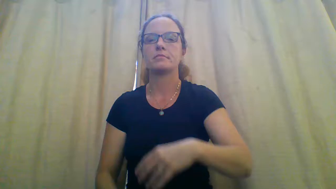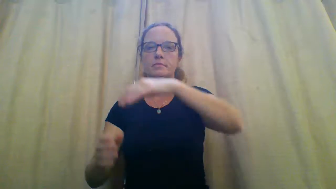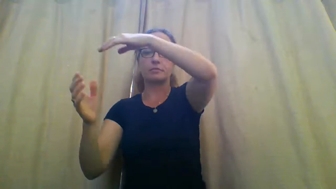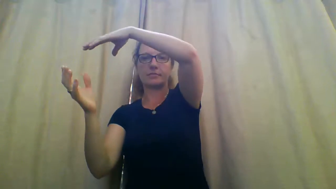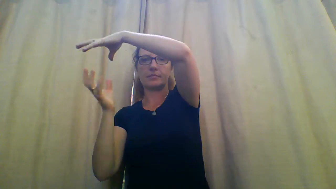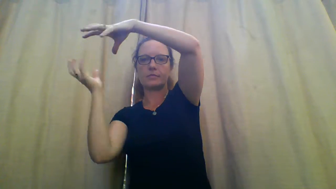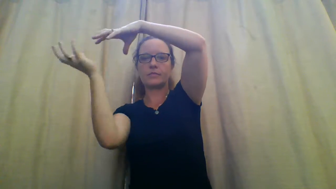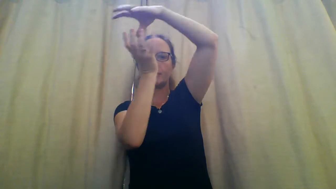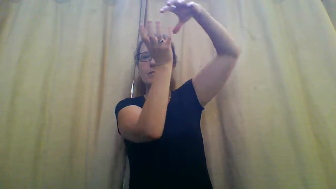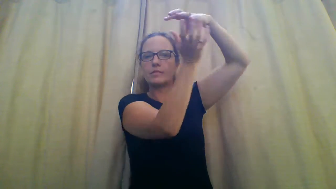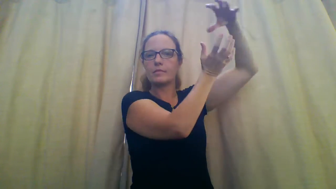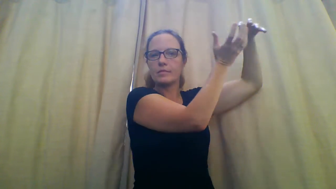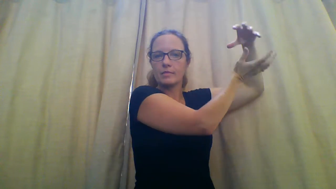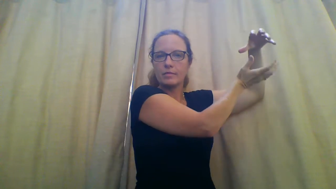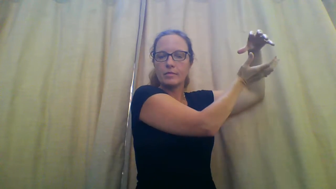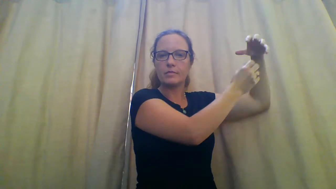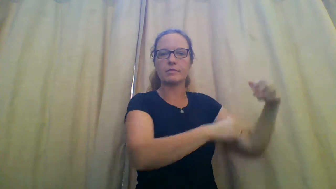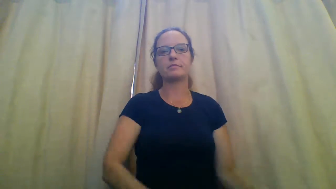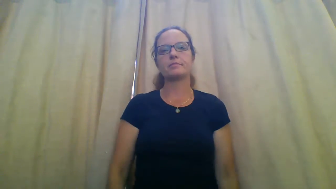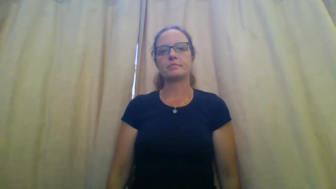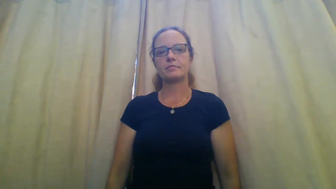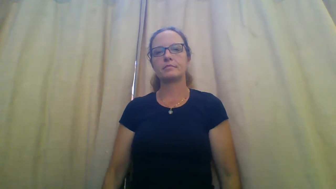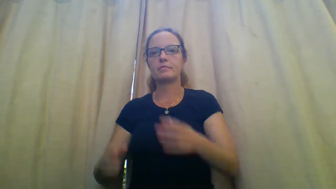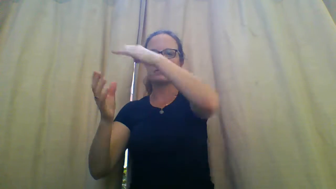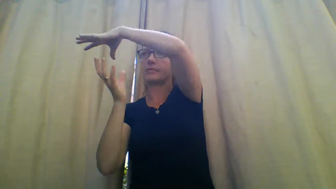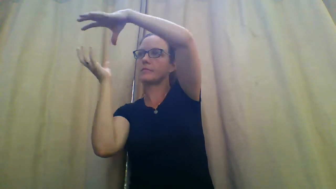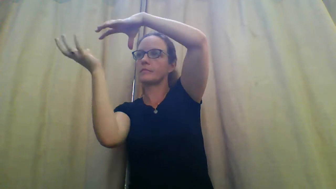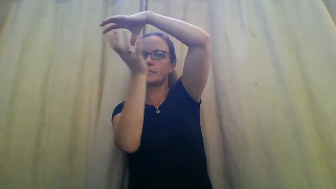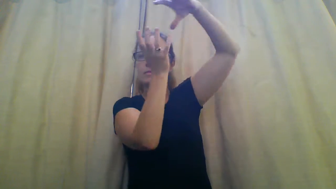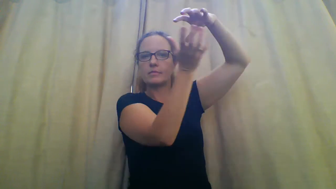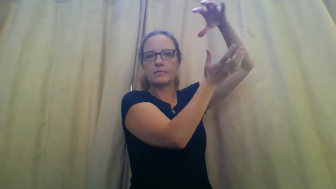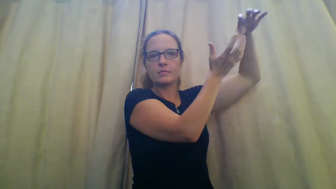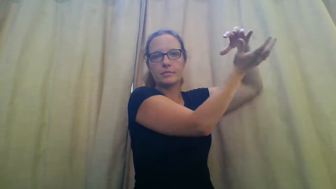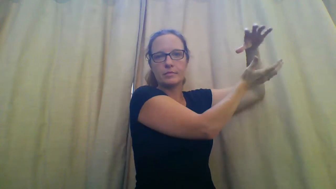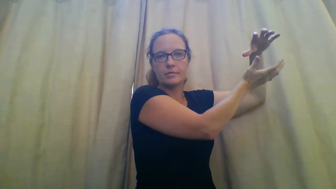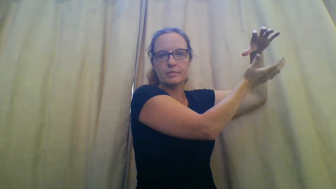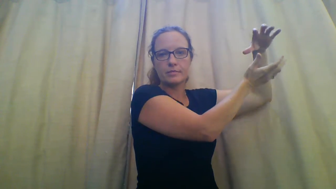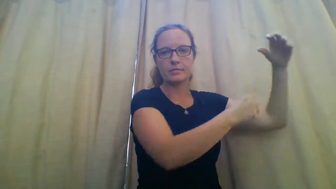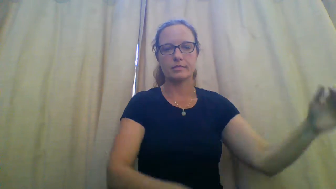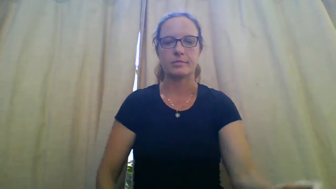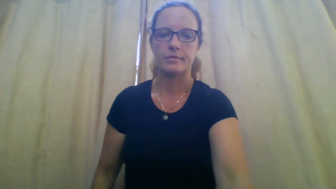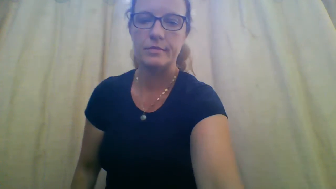Clouds